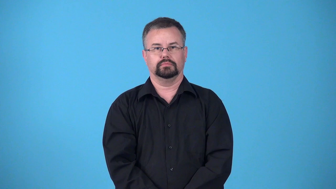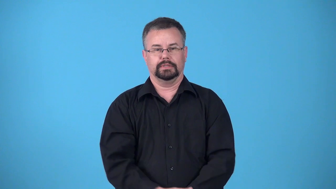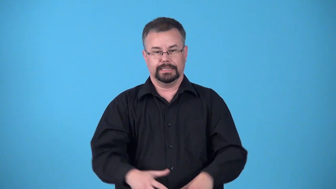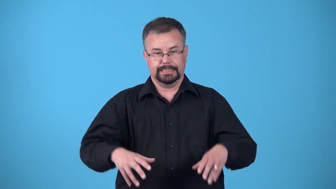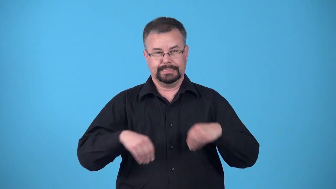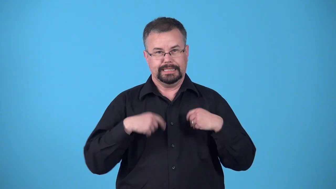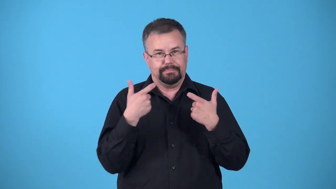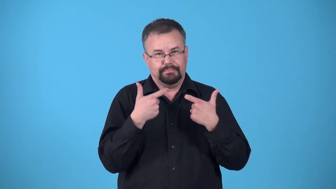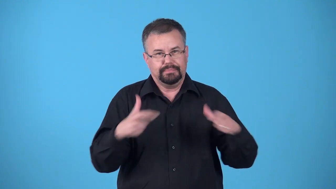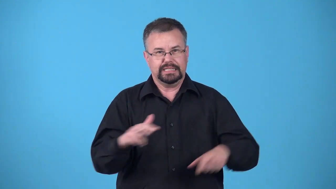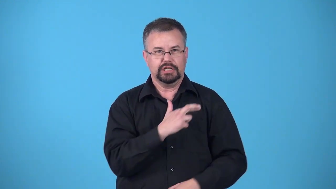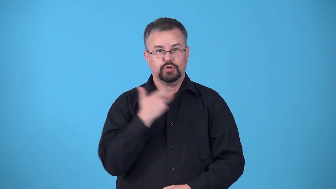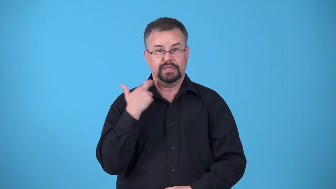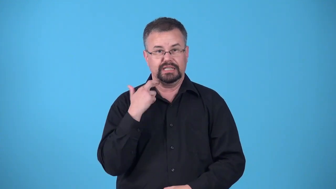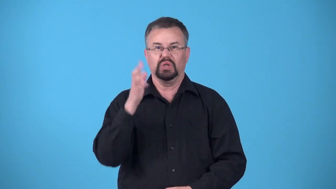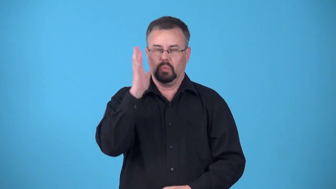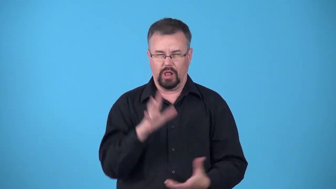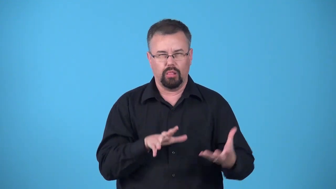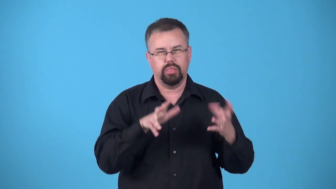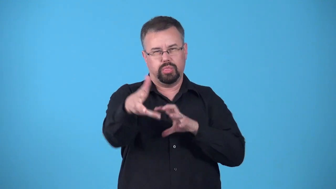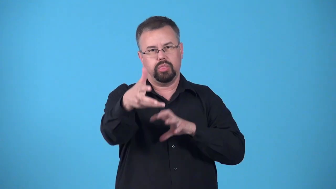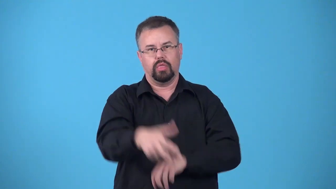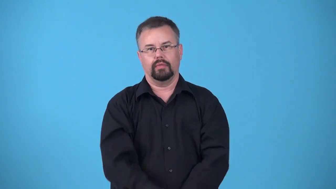ride for a fall